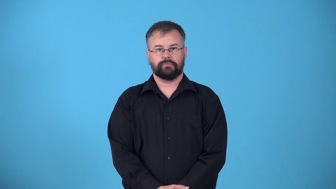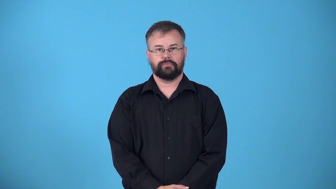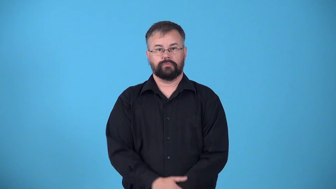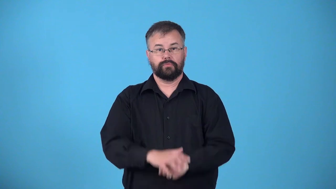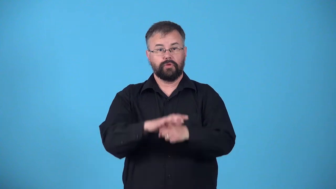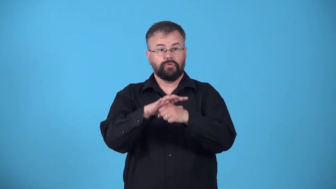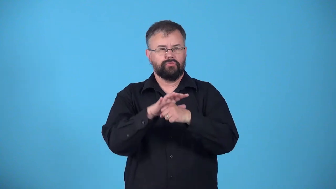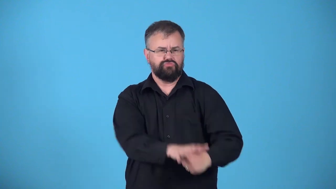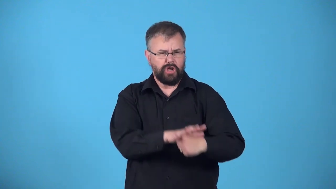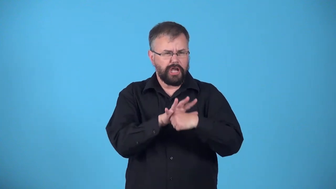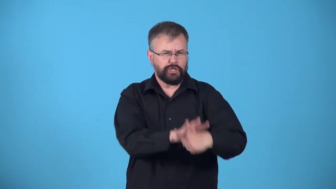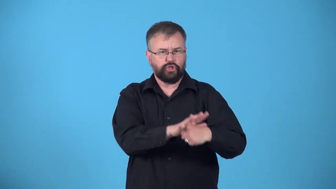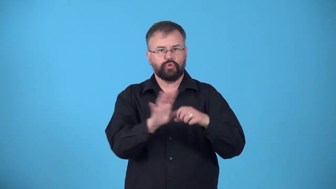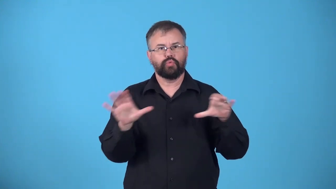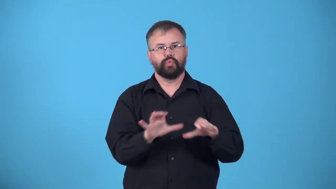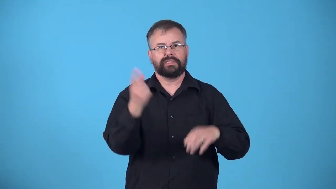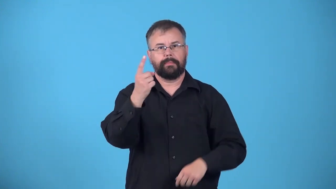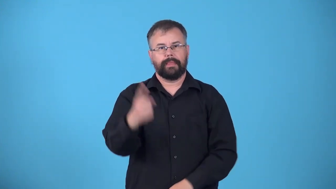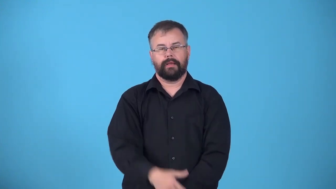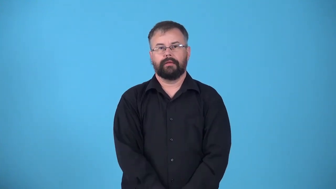heat-pressure to do something